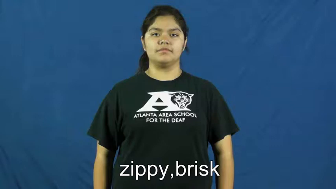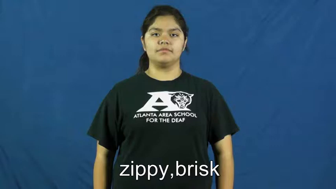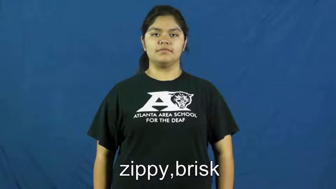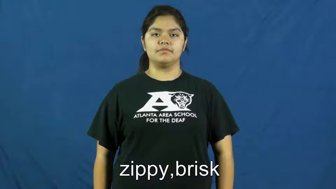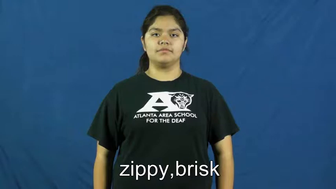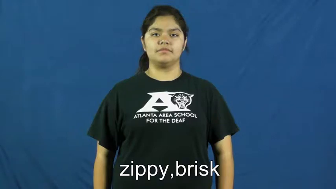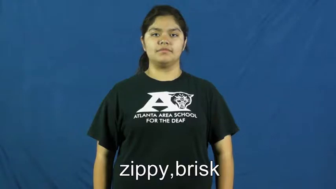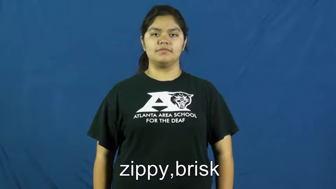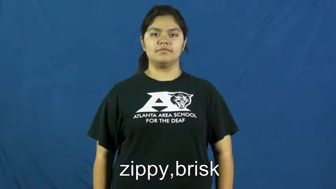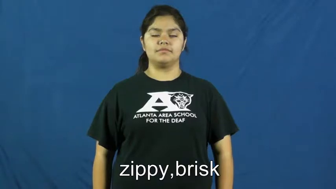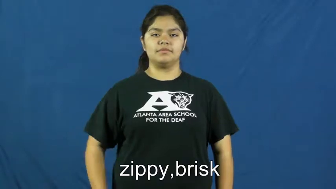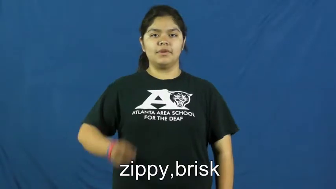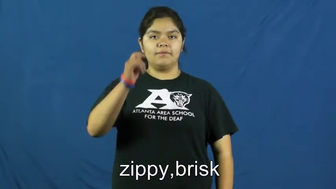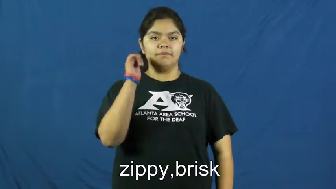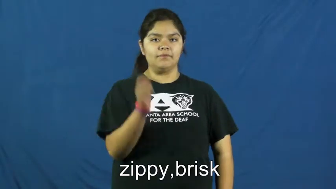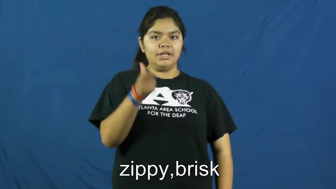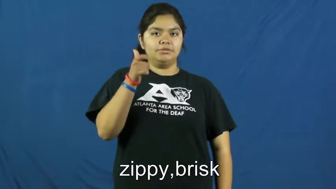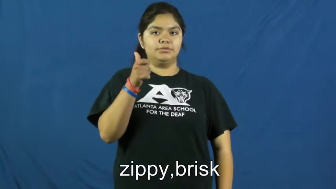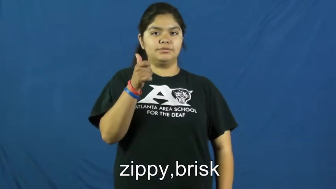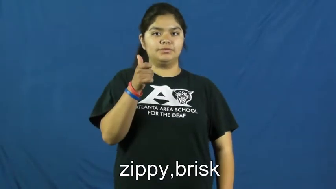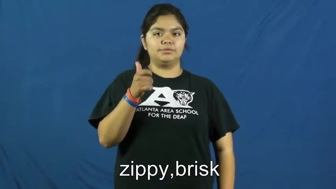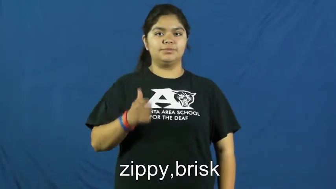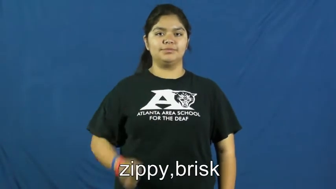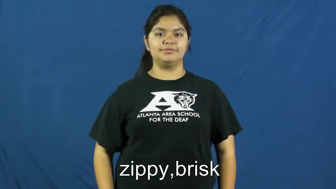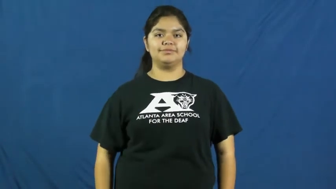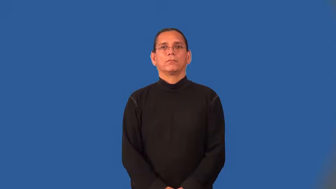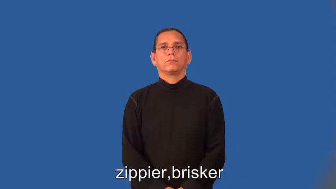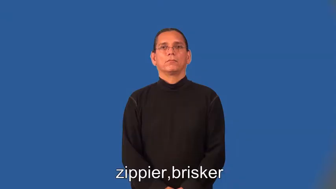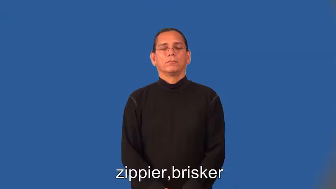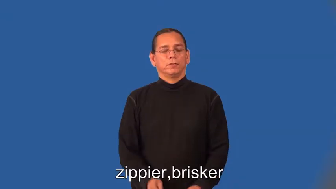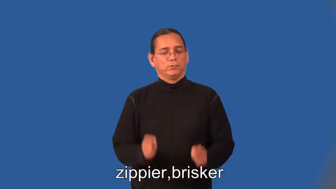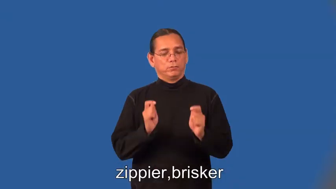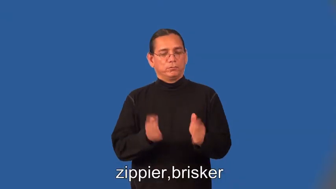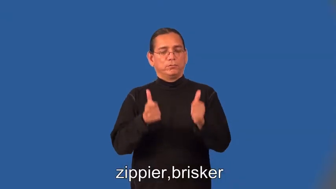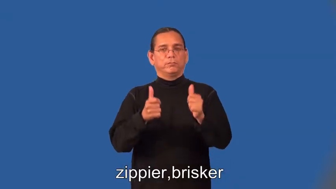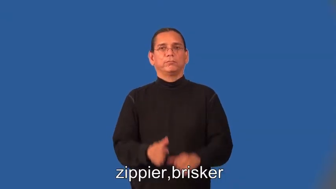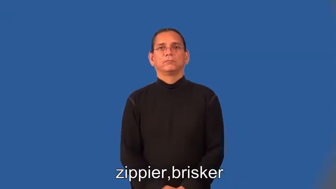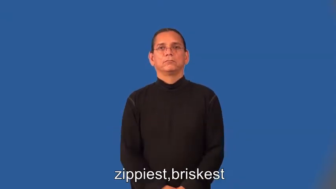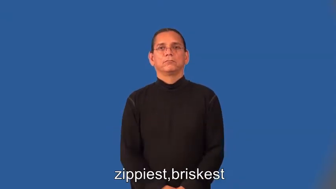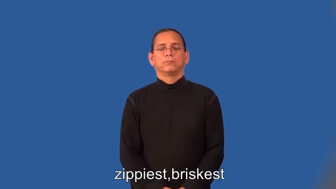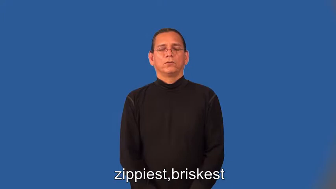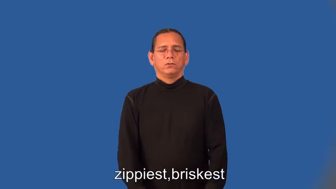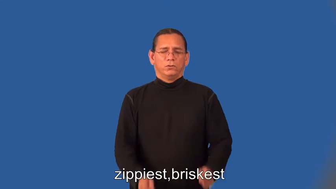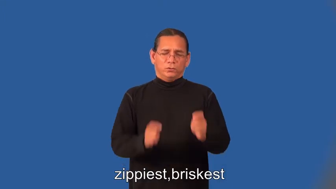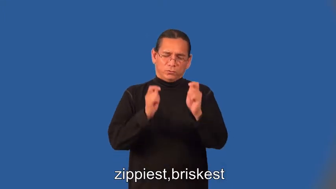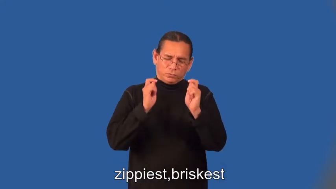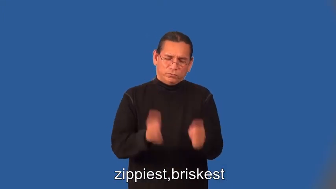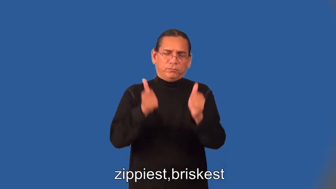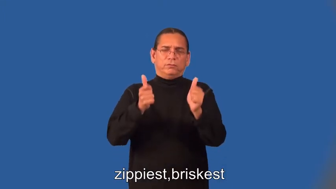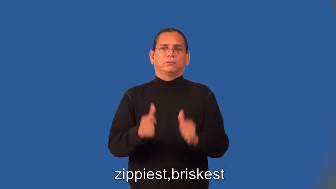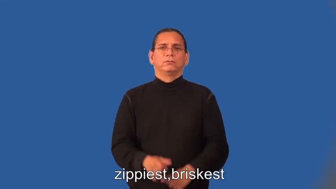zippier,brisker,zippiest,briskest